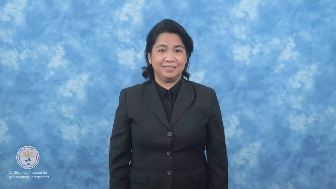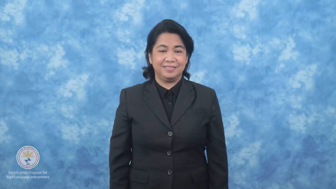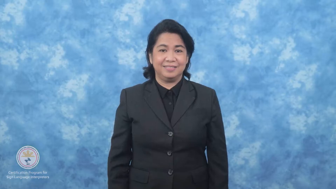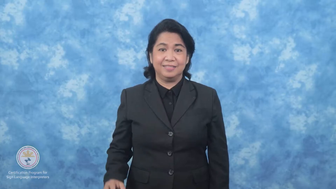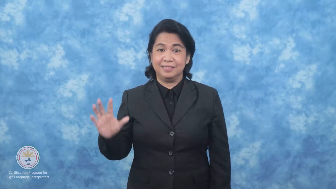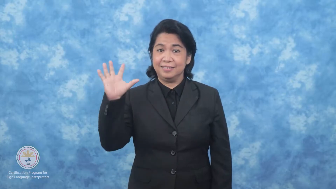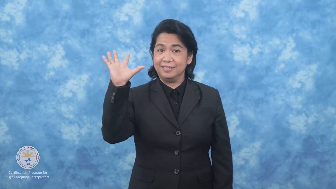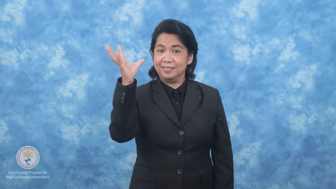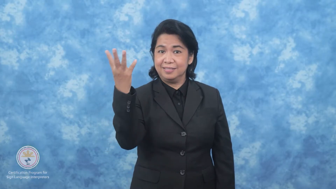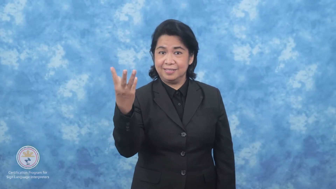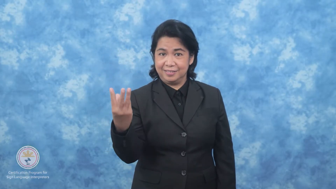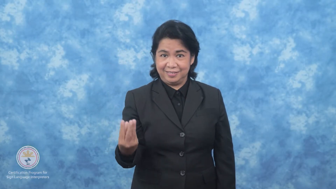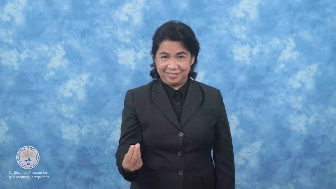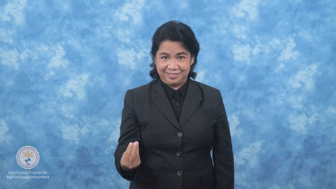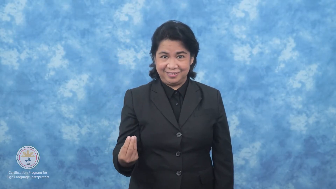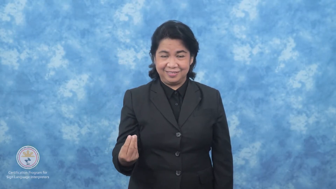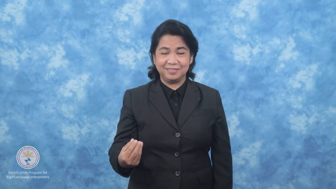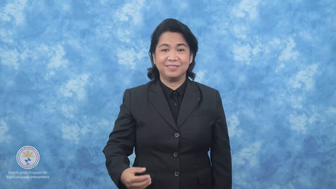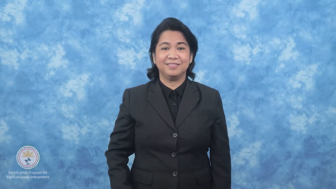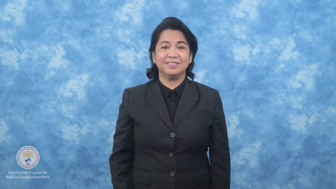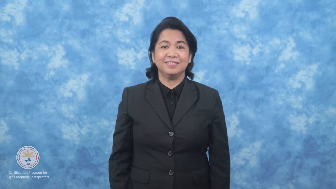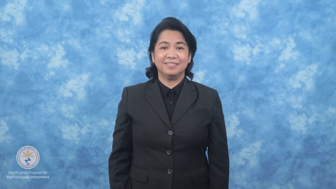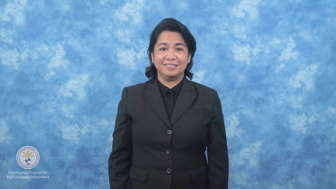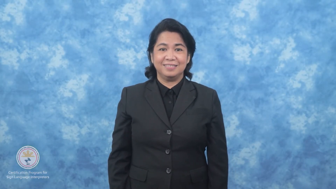Batangas